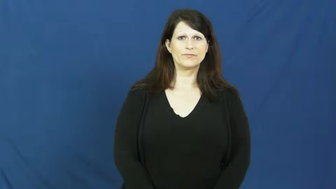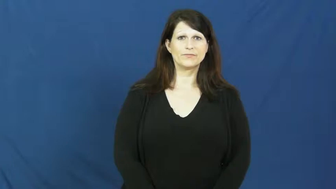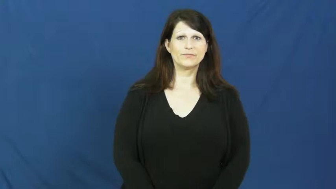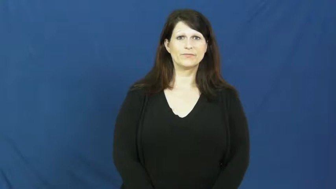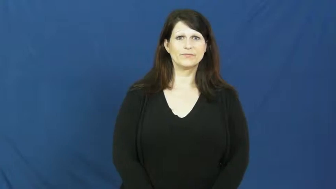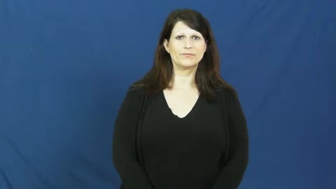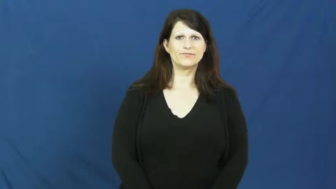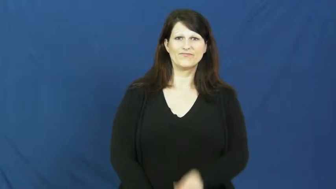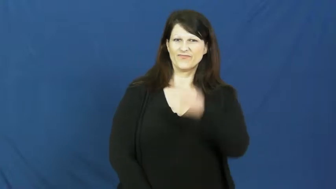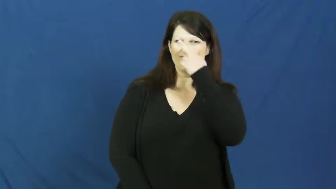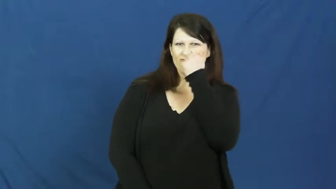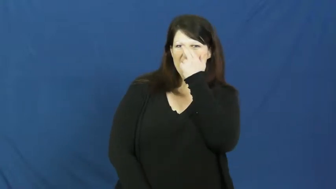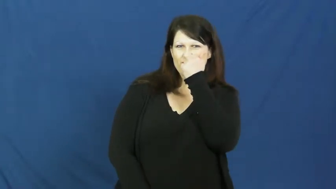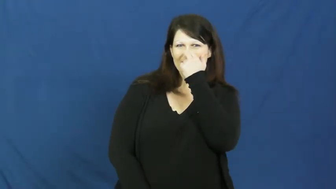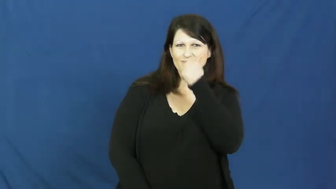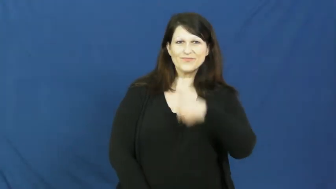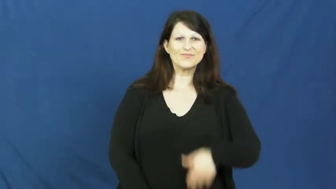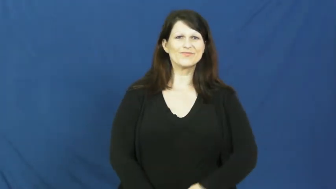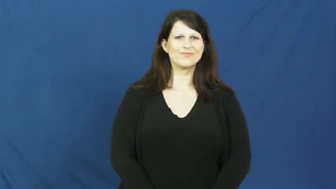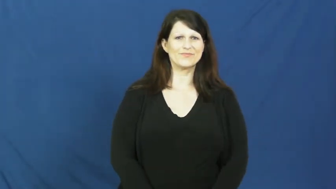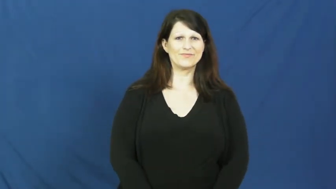funny